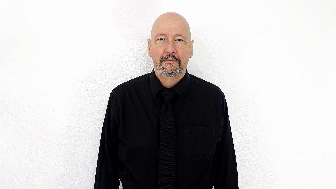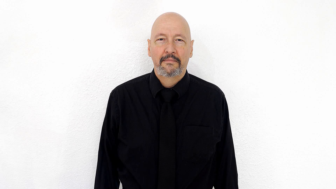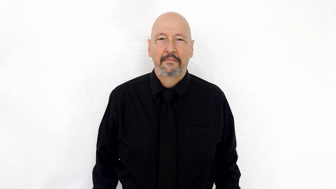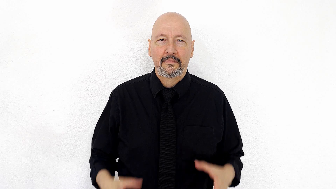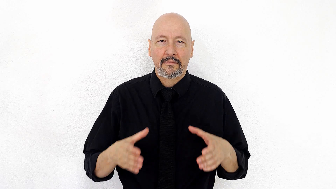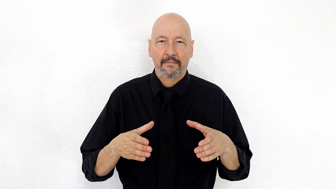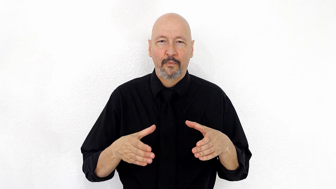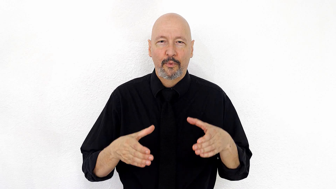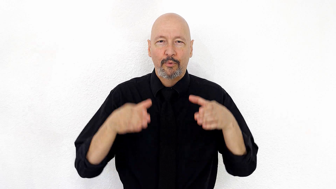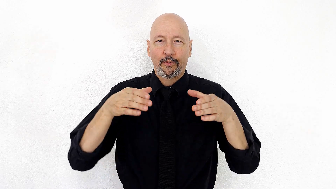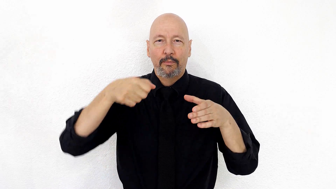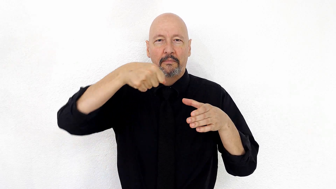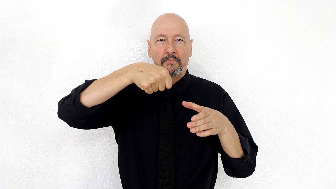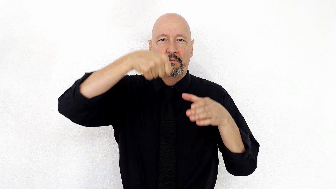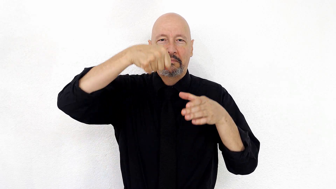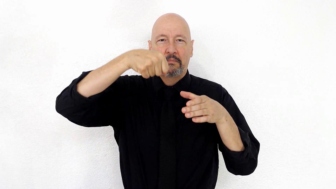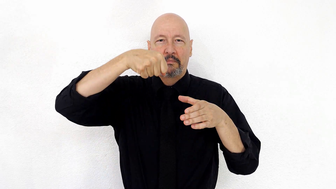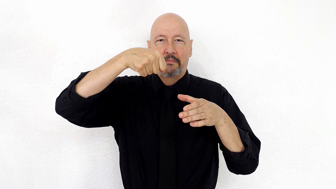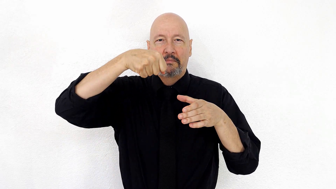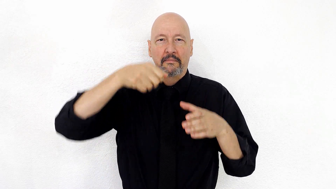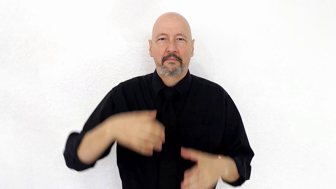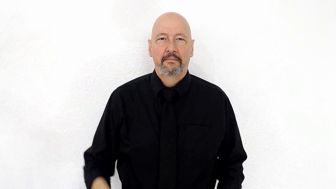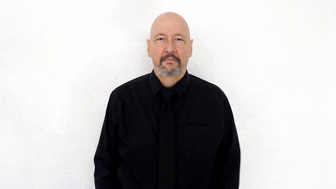Bucket, pail, container with handle